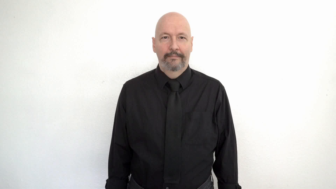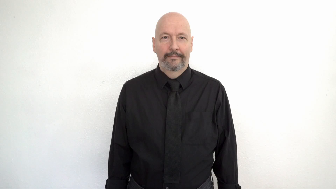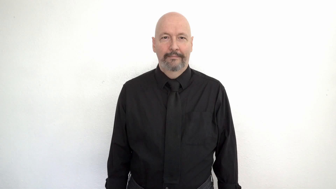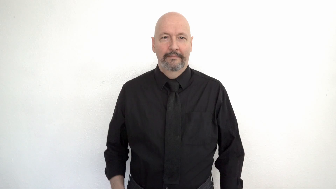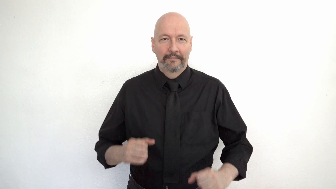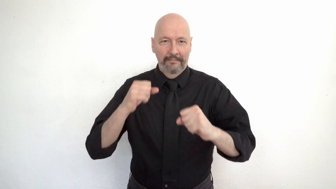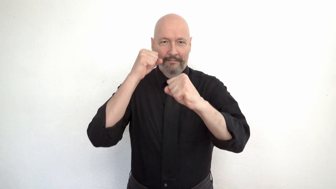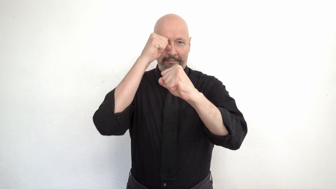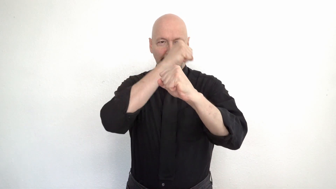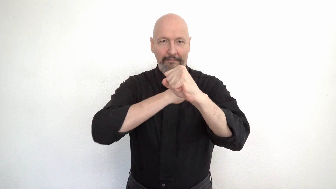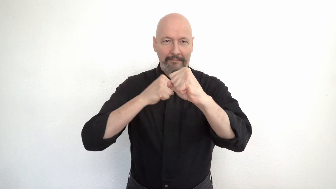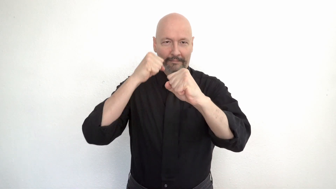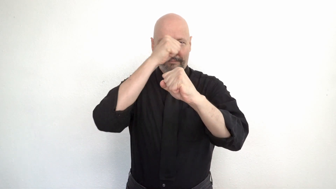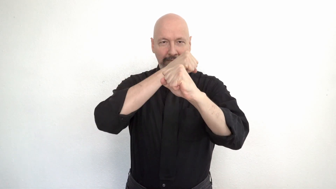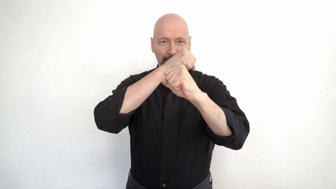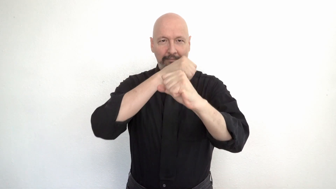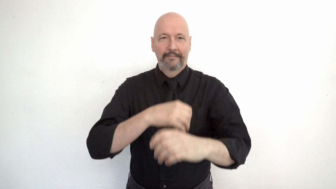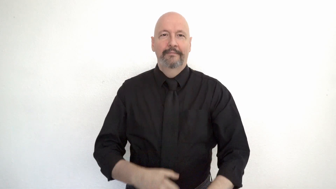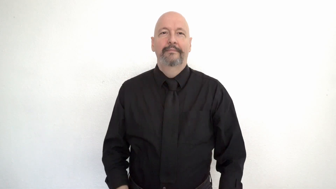MOSQUITO